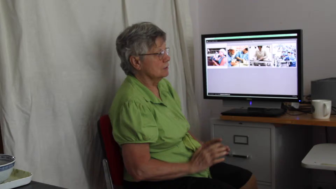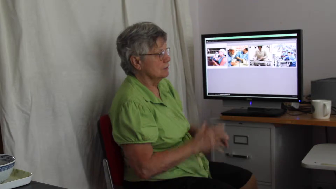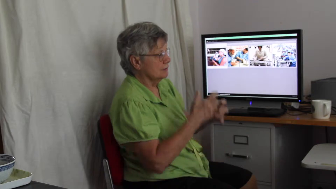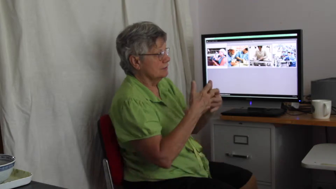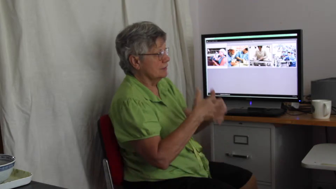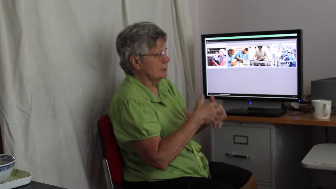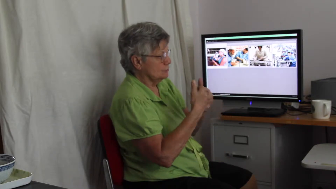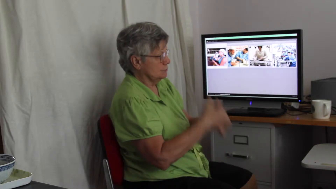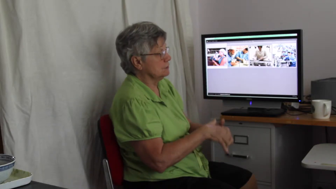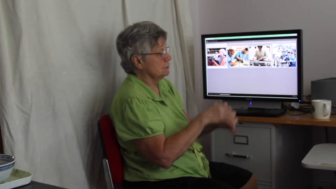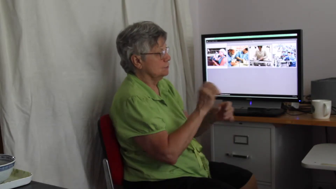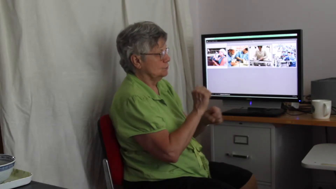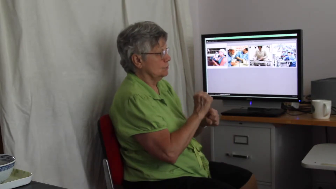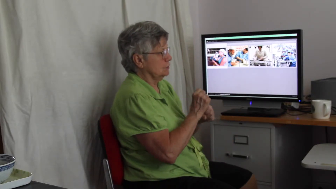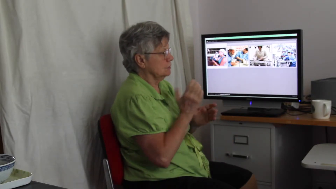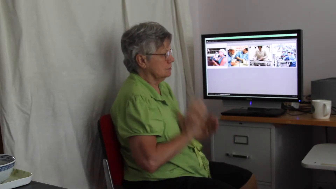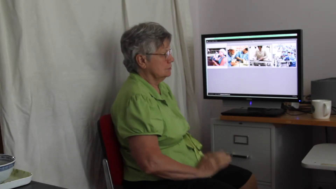FACTORYWORKER